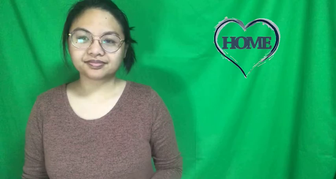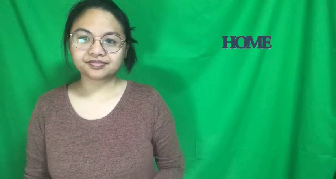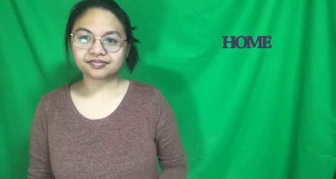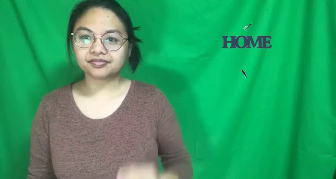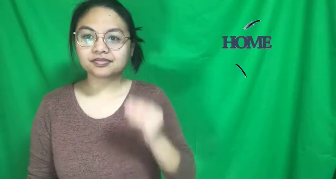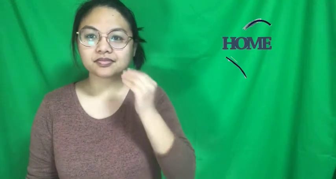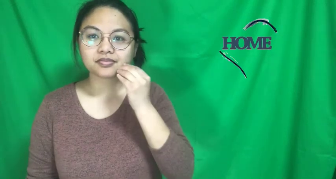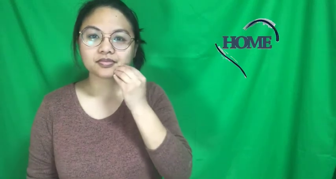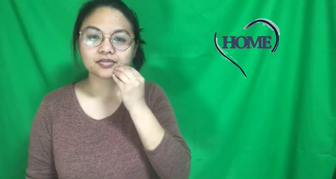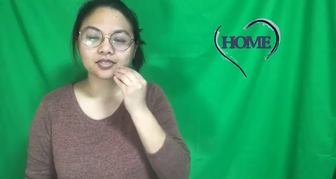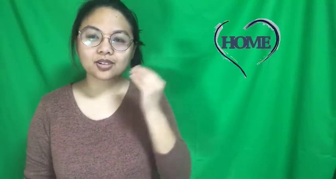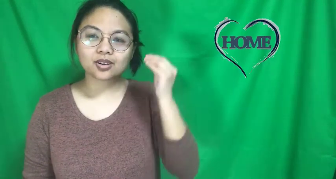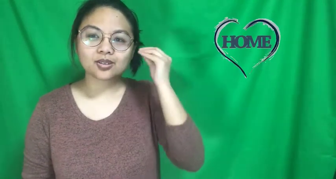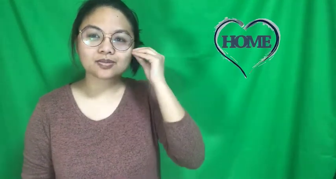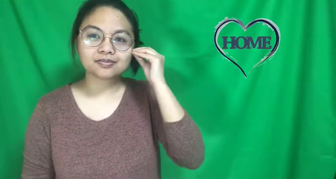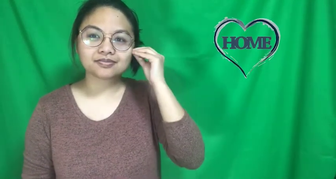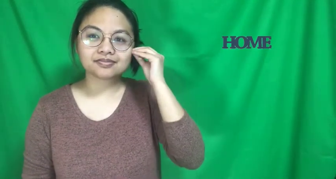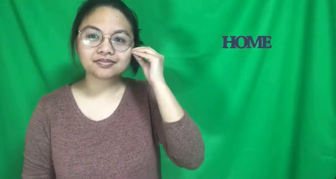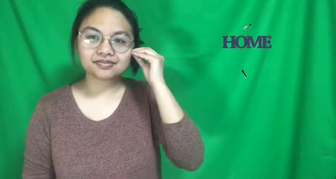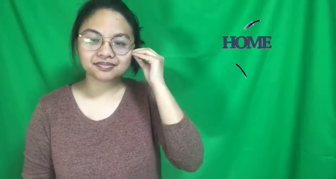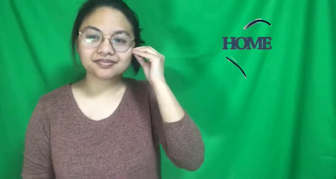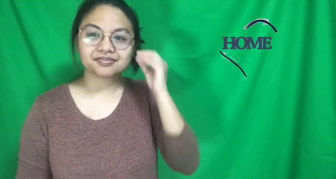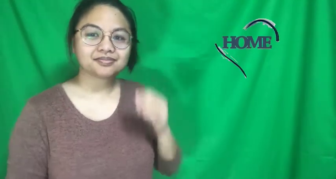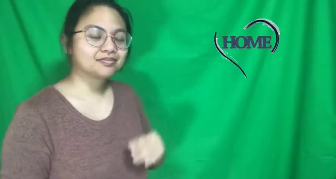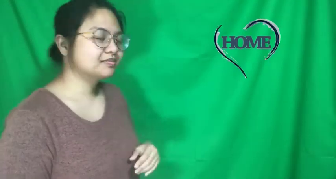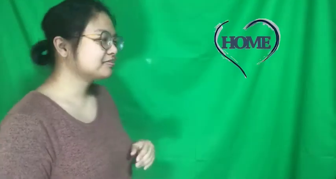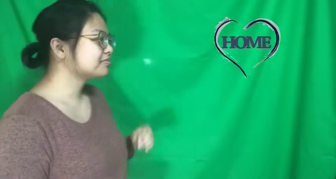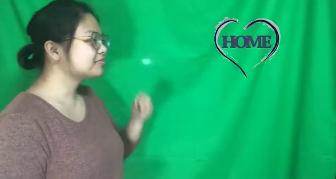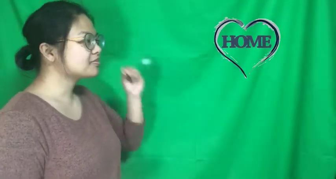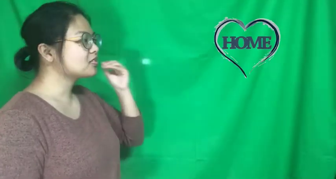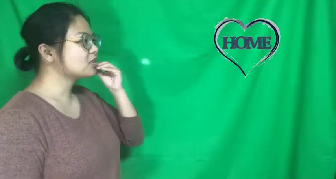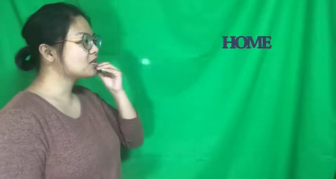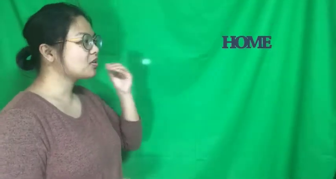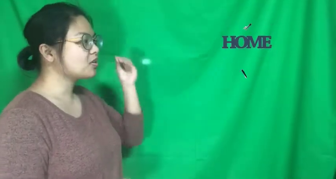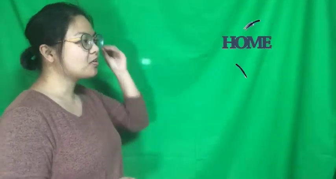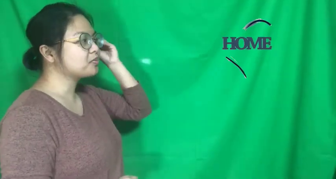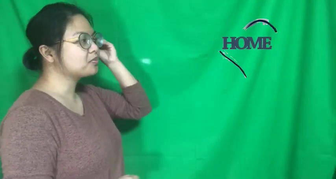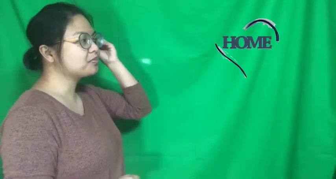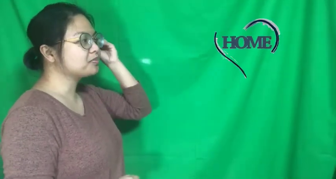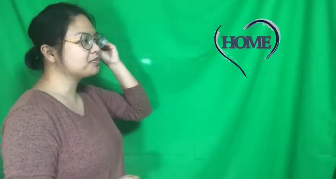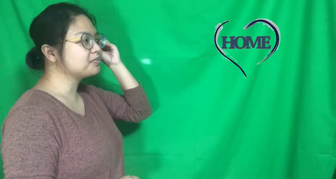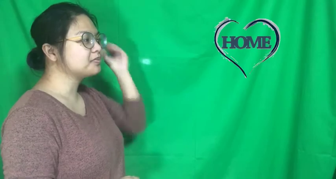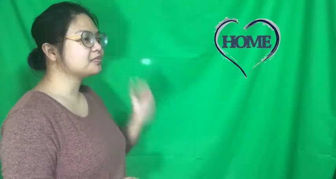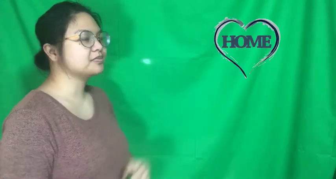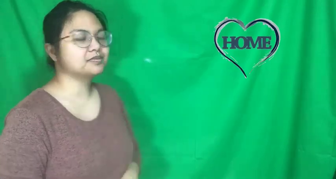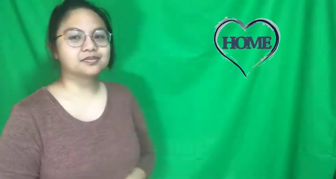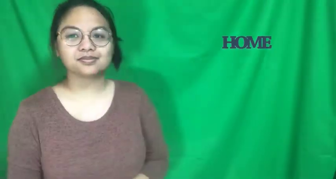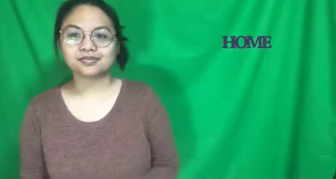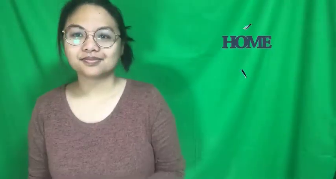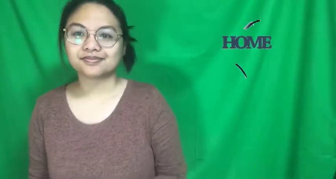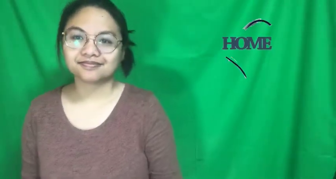HOME